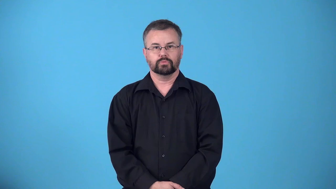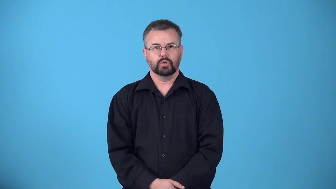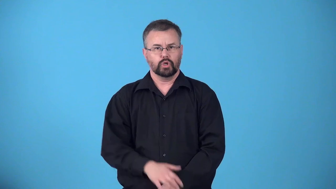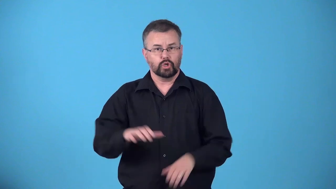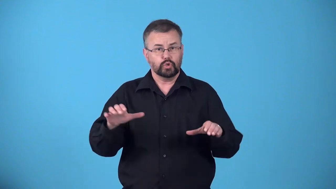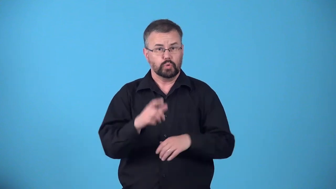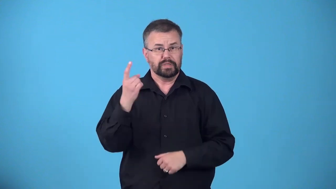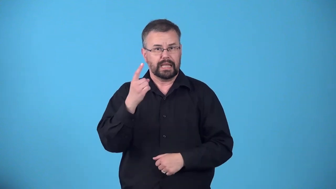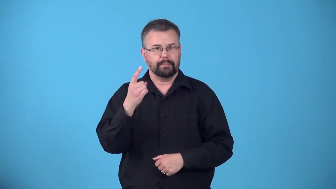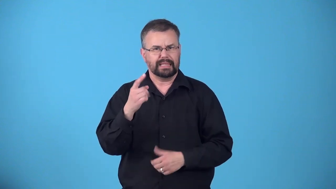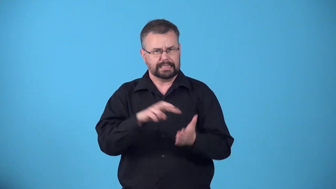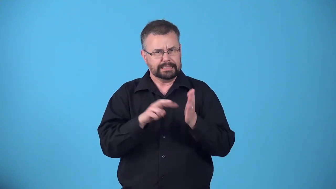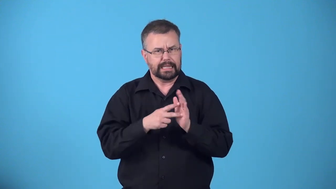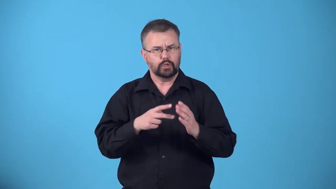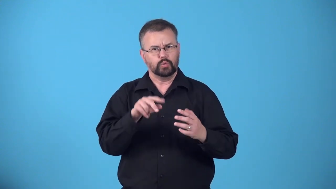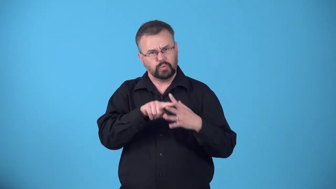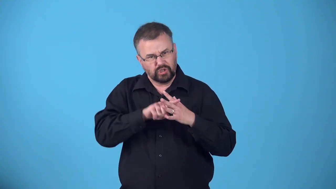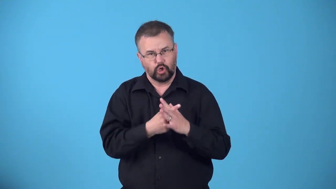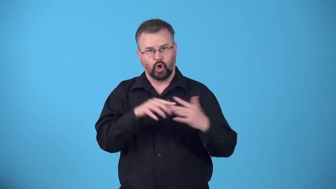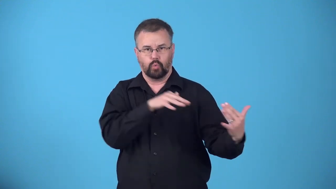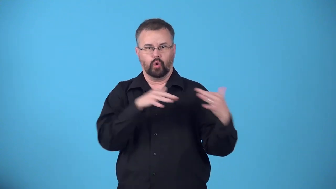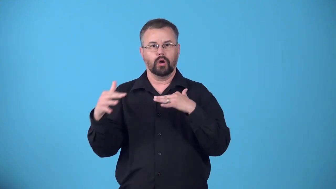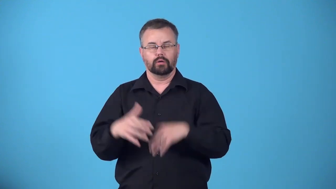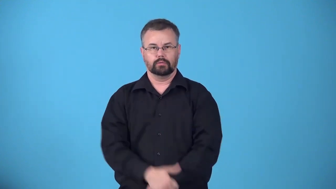act of war